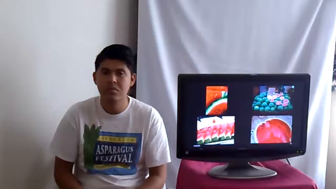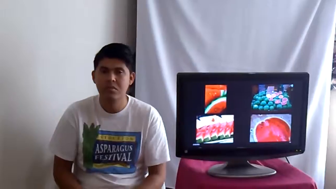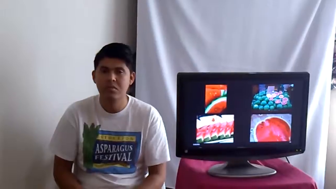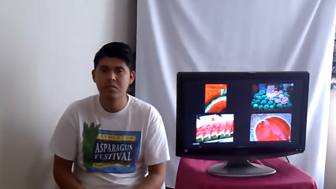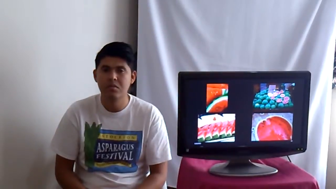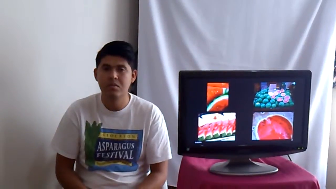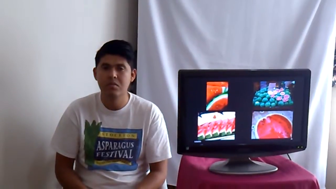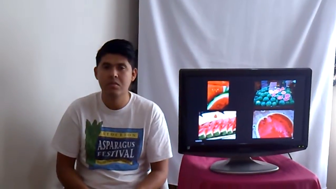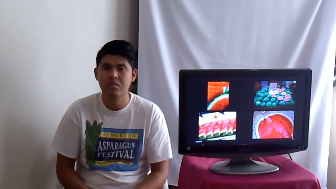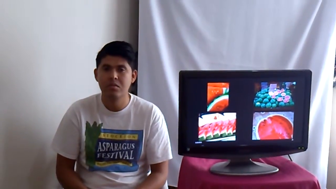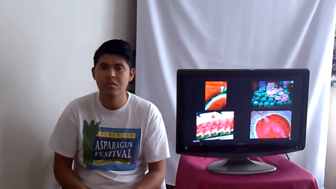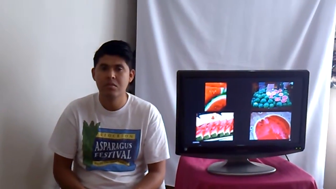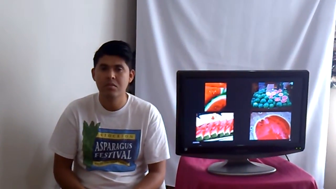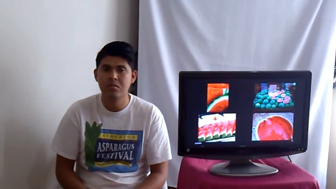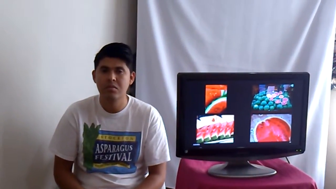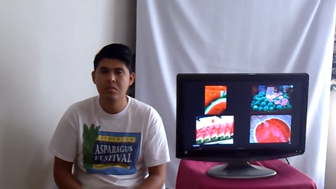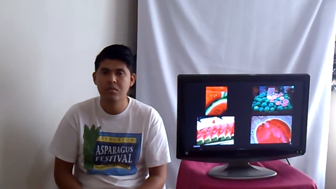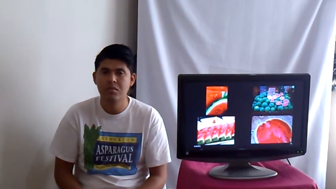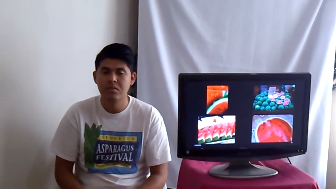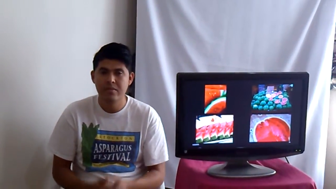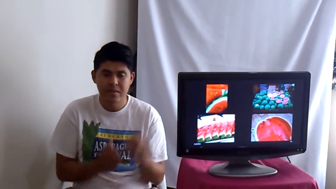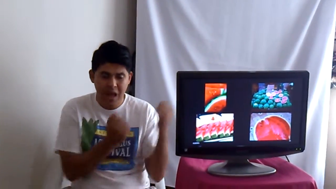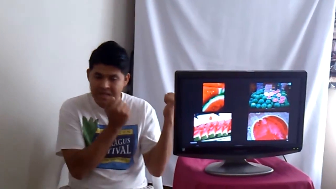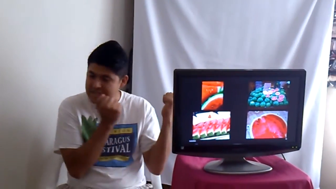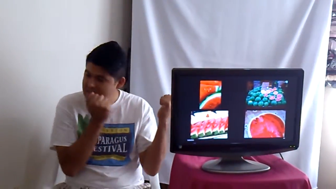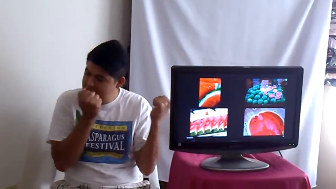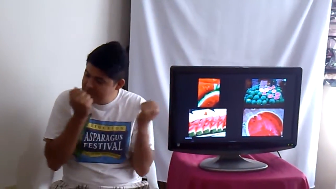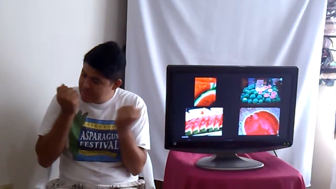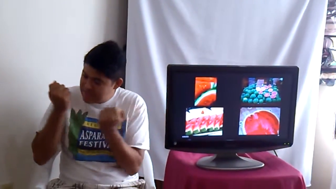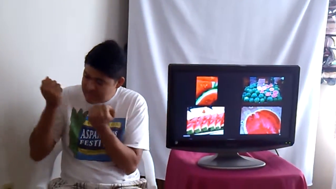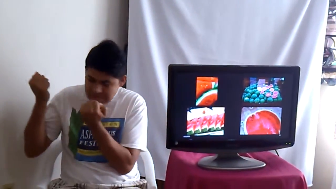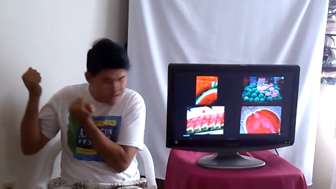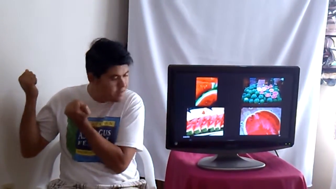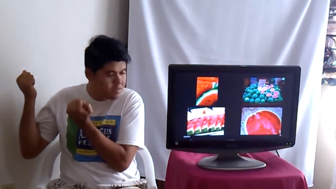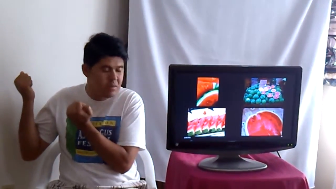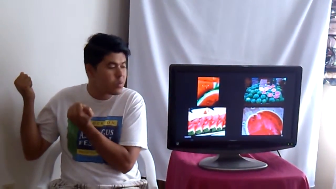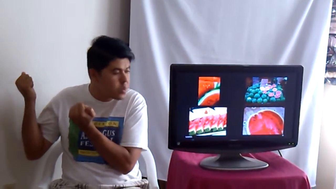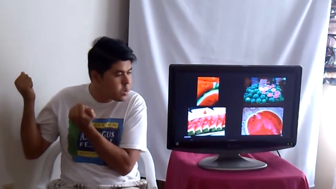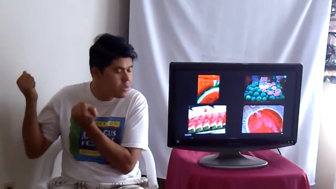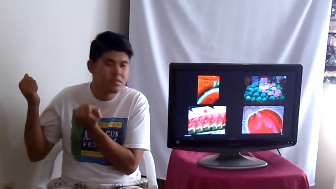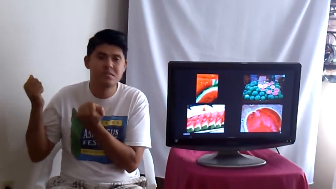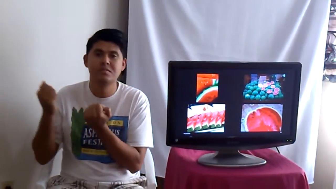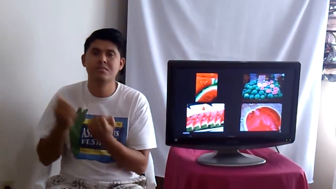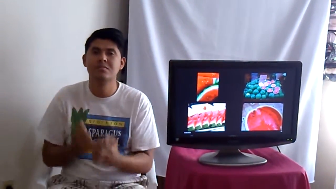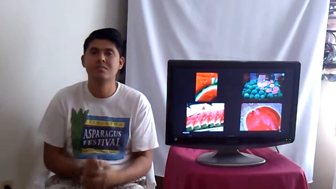watermelon